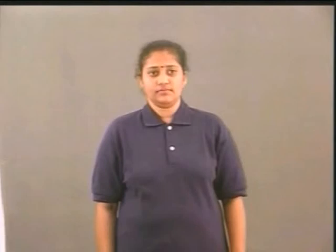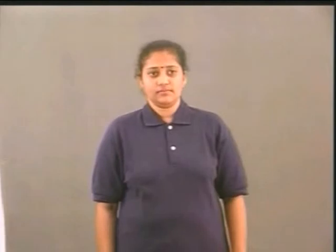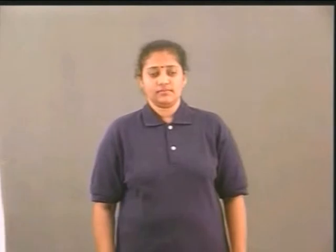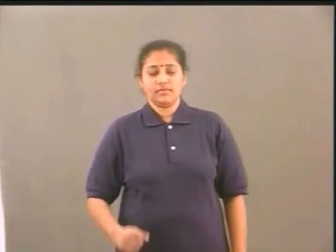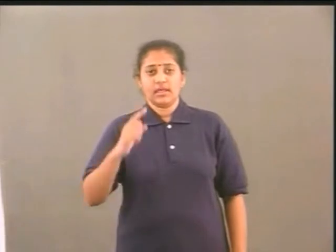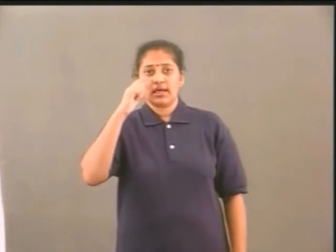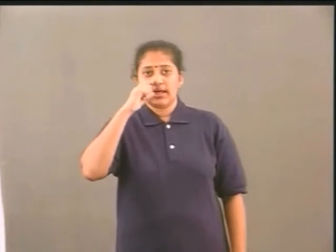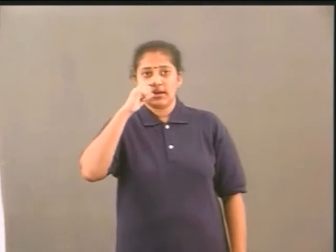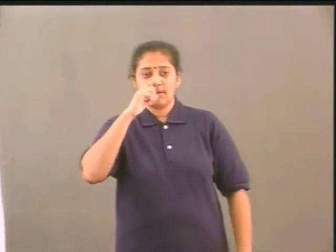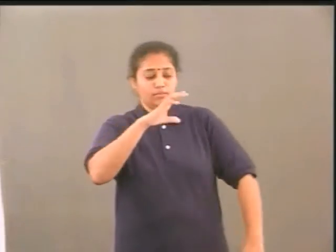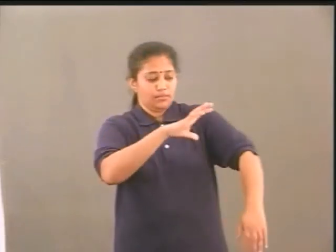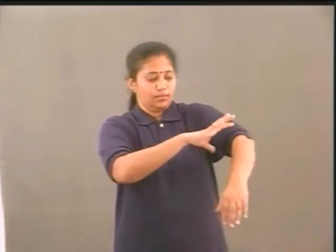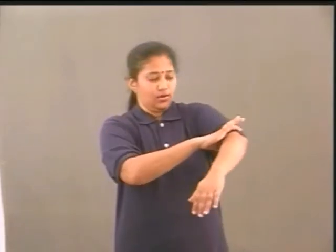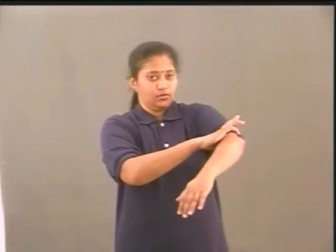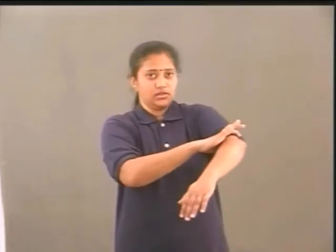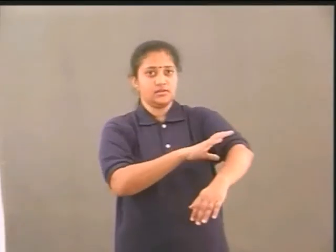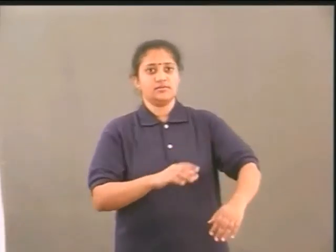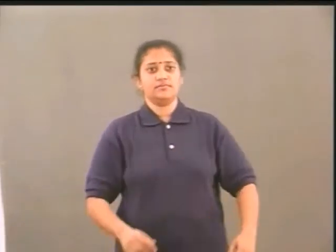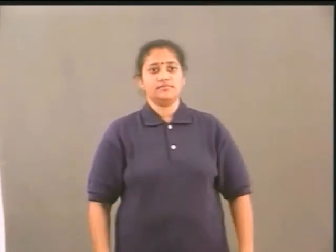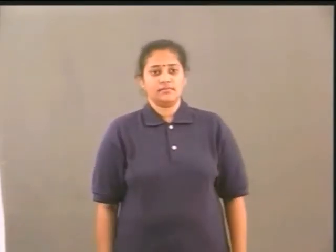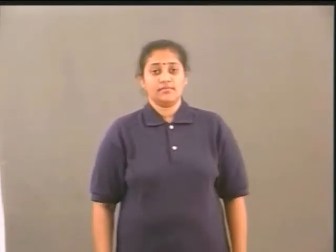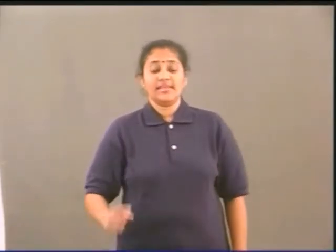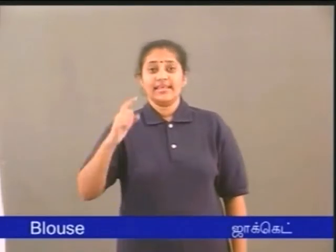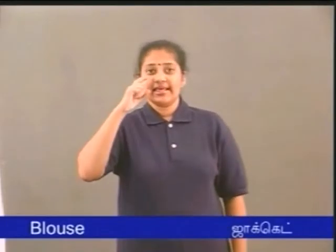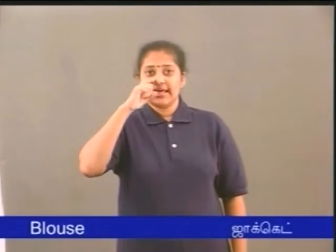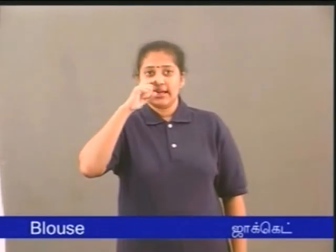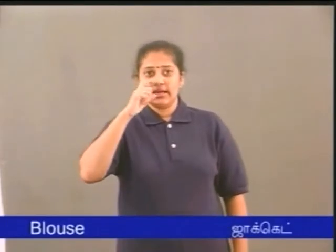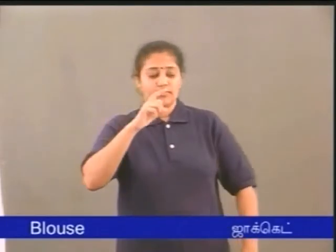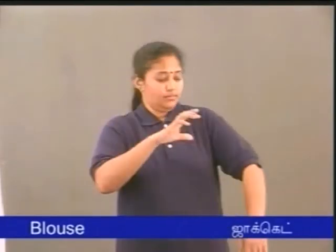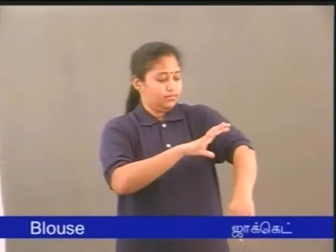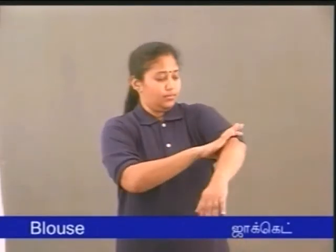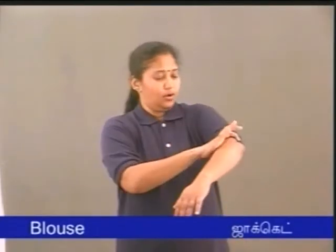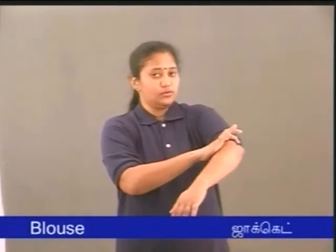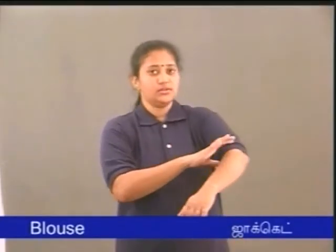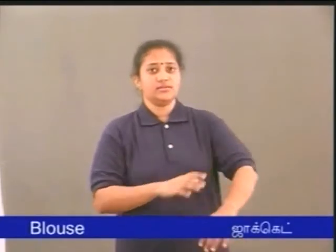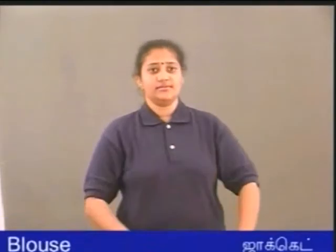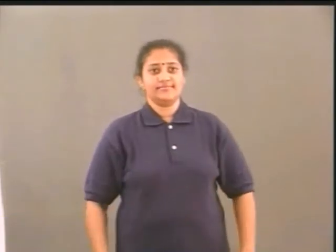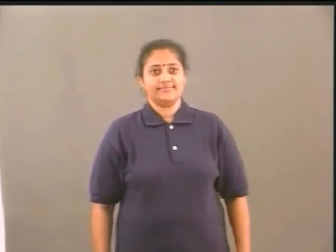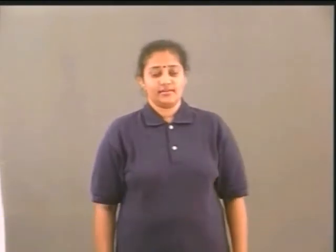blouse